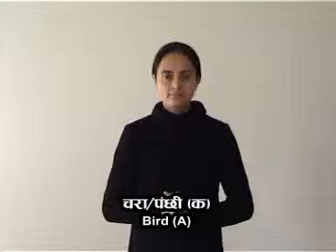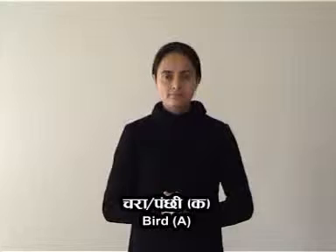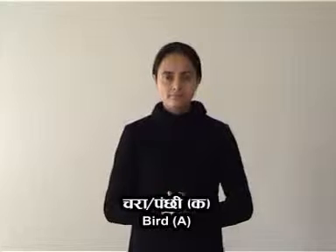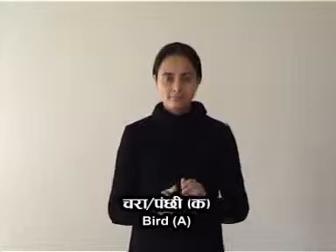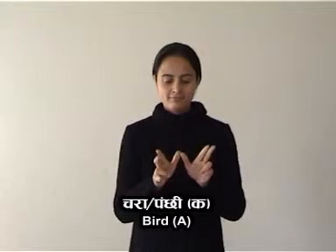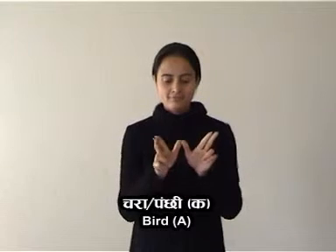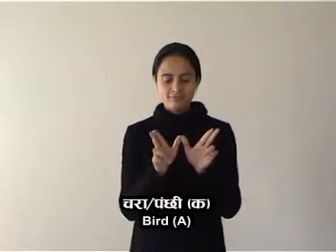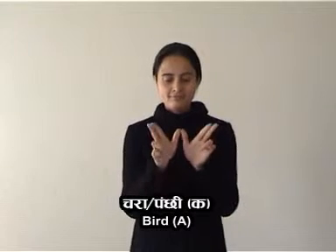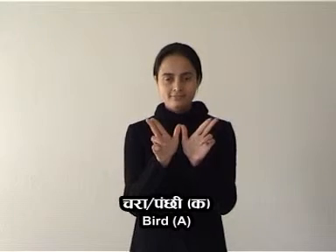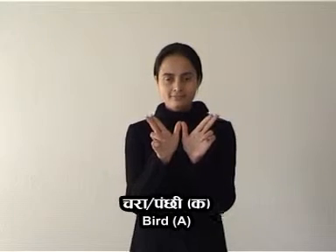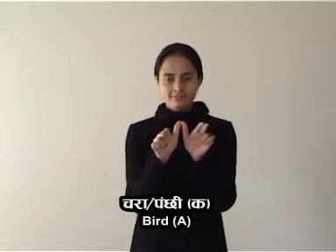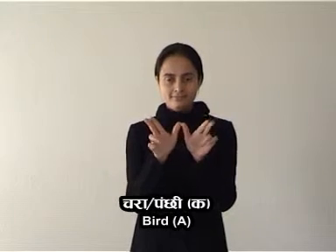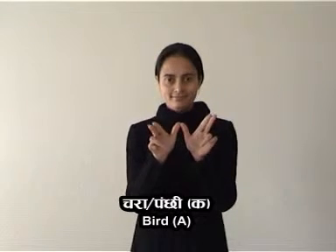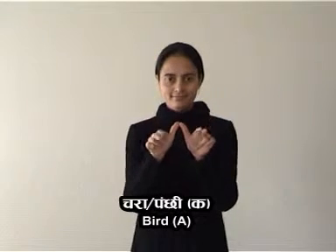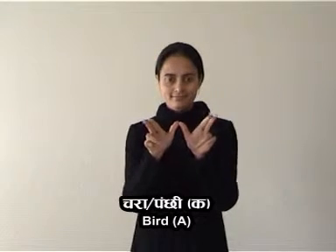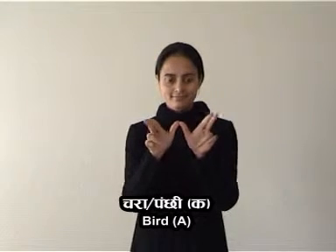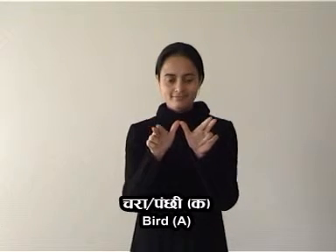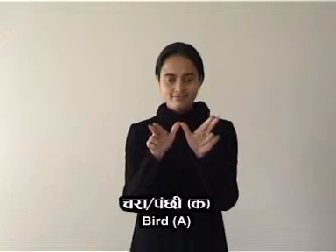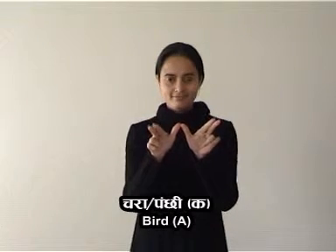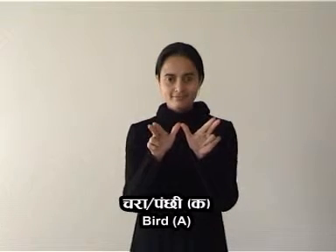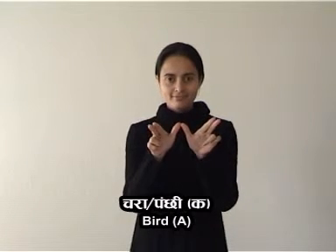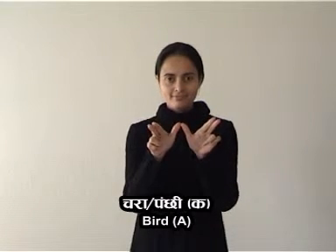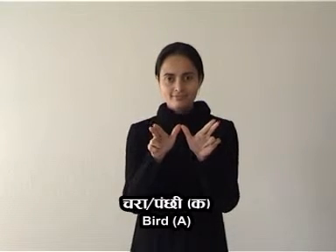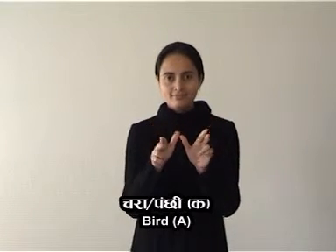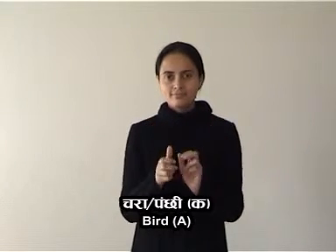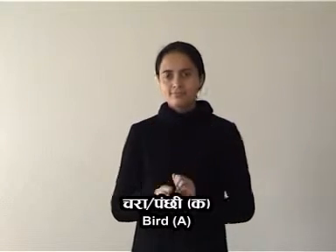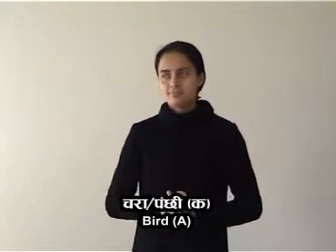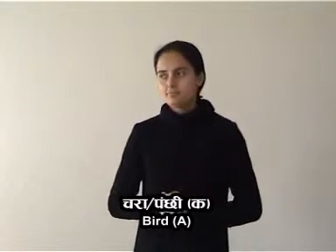bird